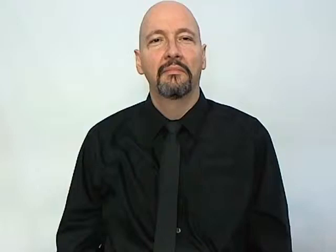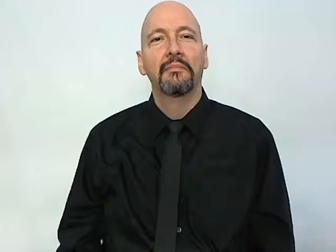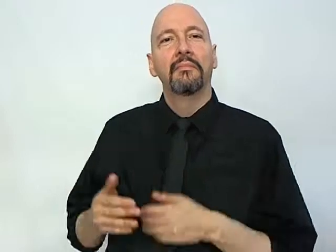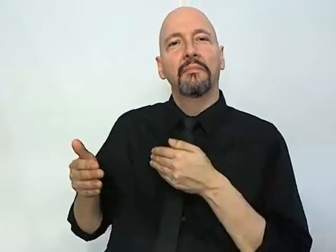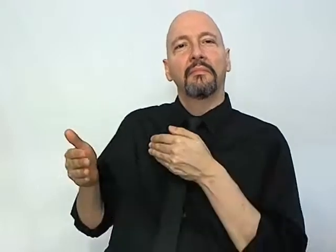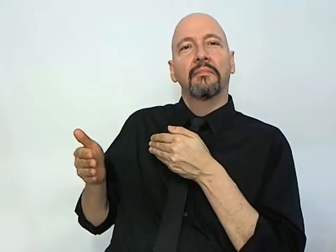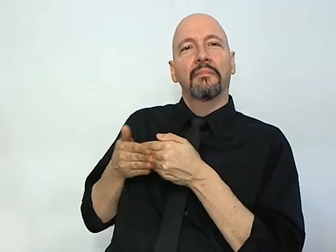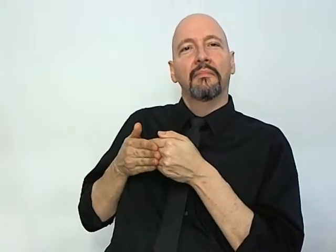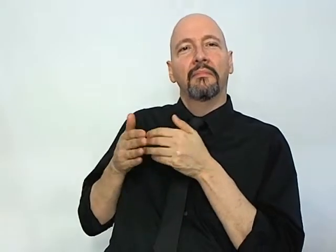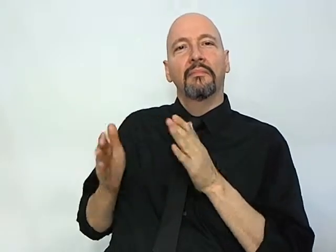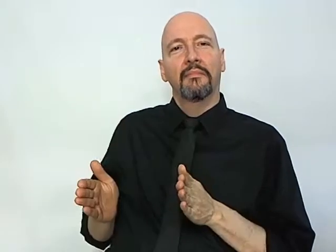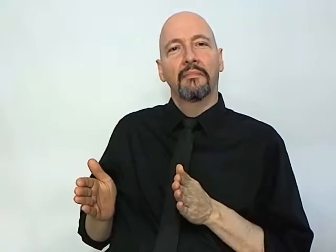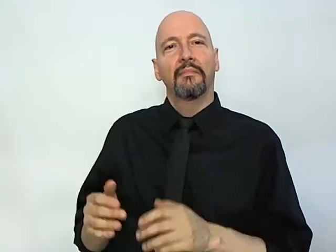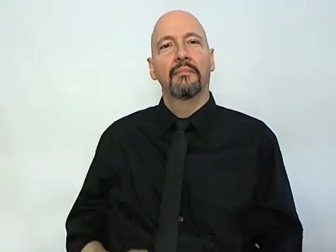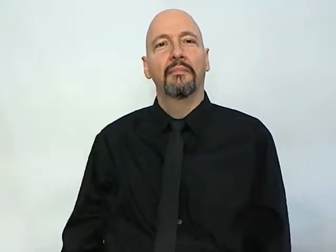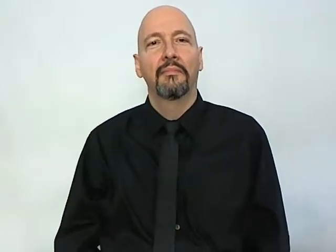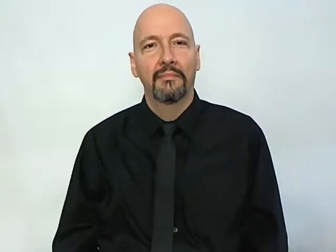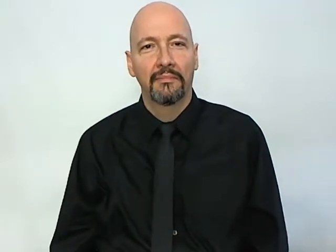NEIGHBOR